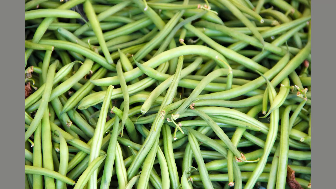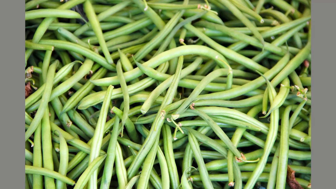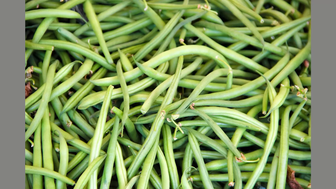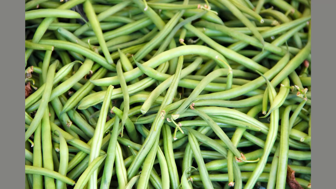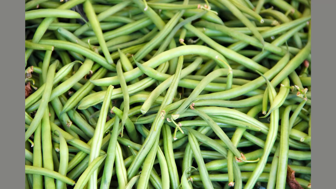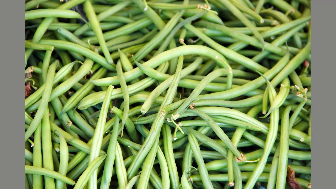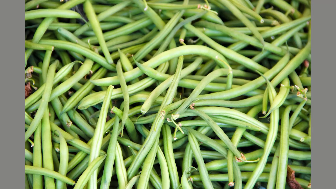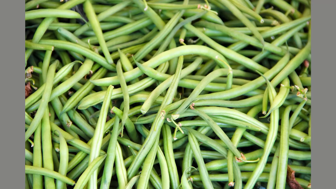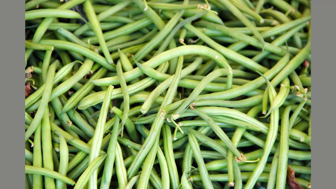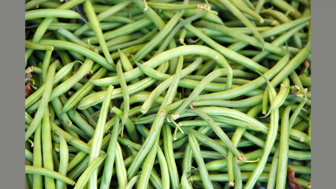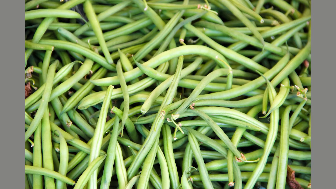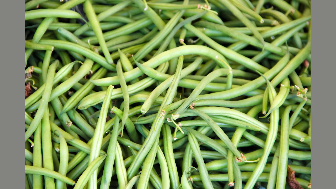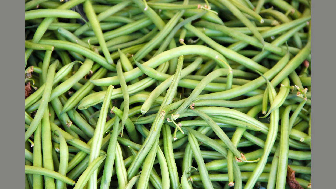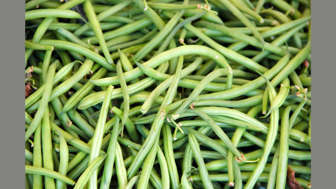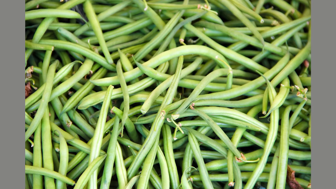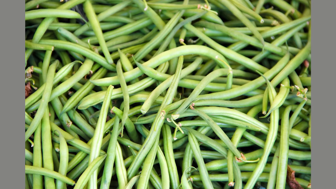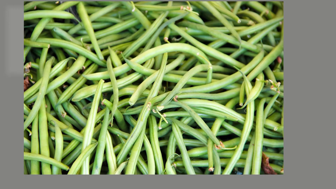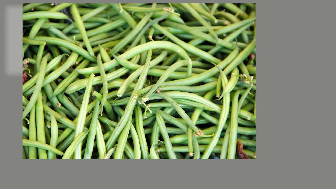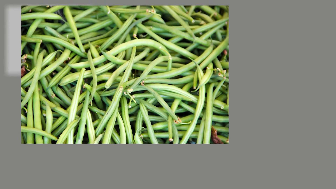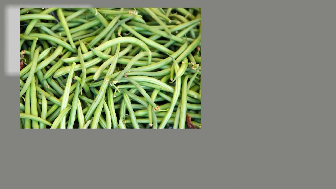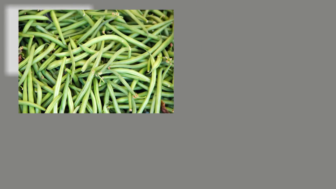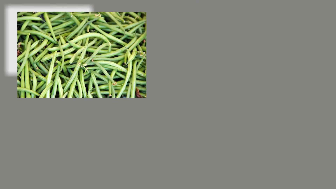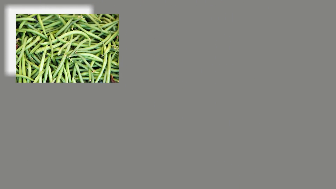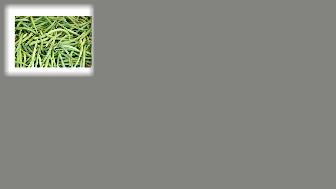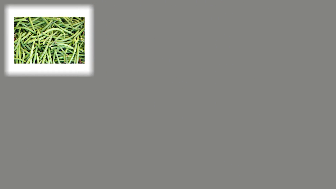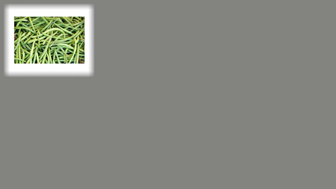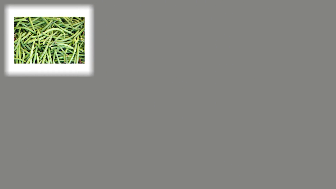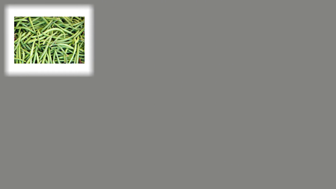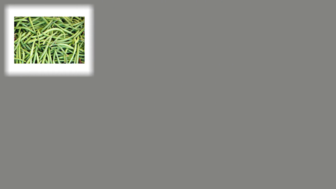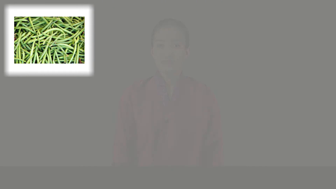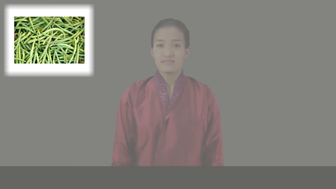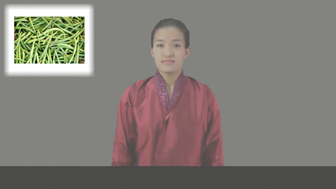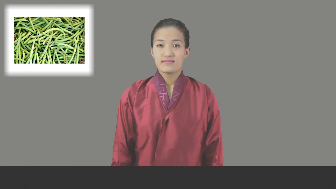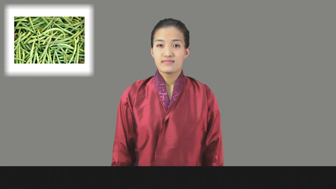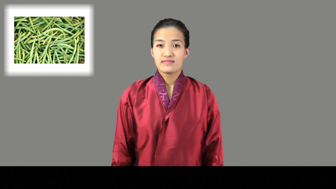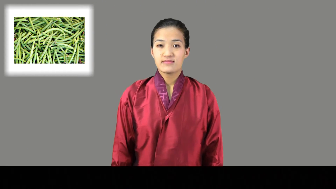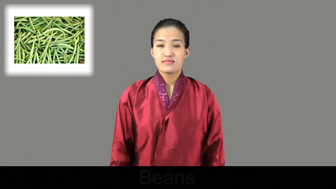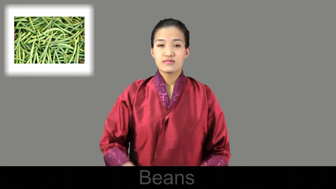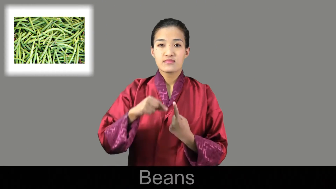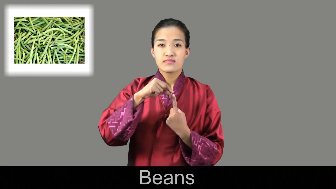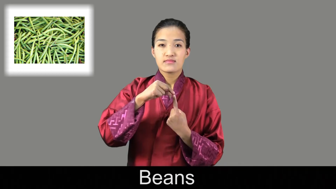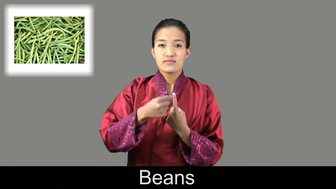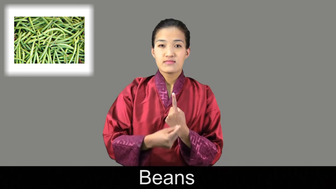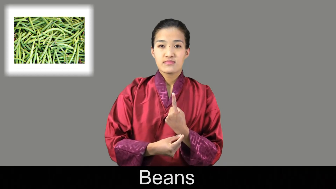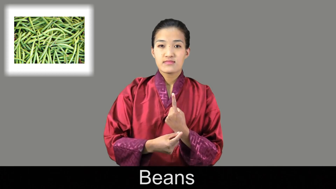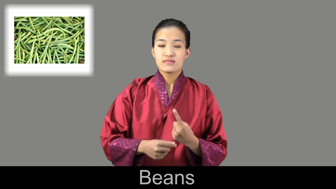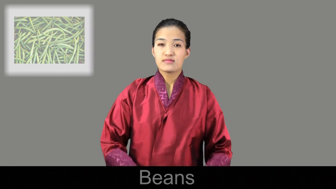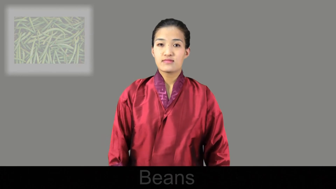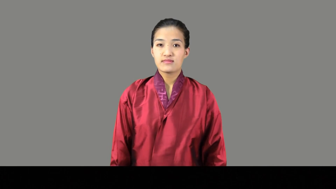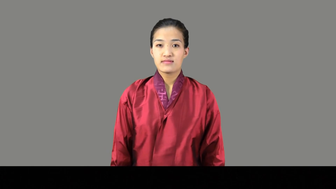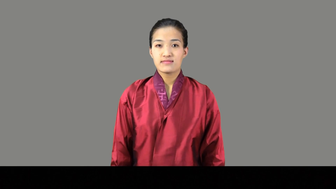Beans